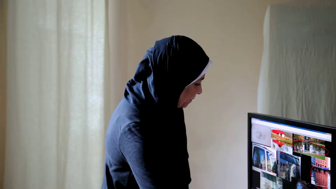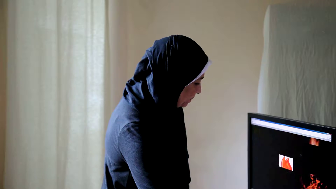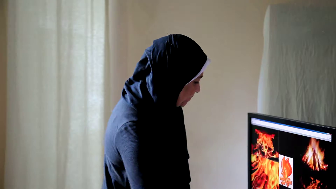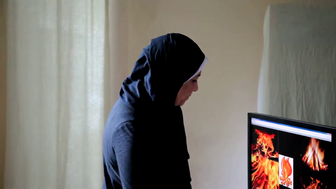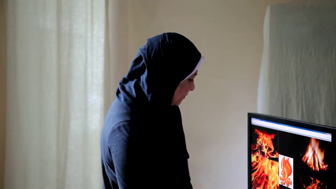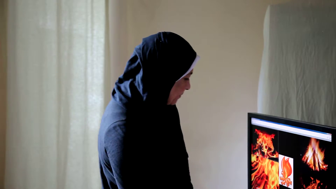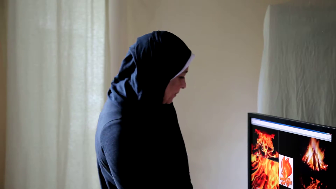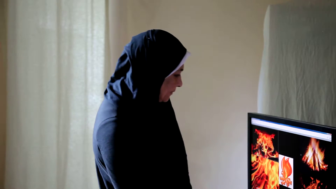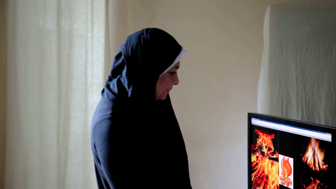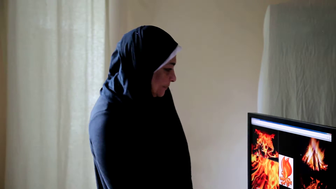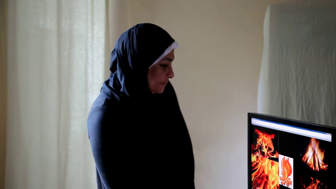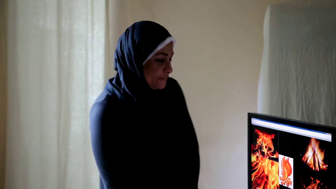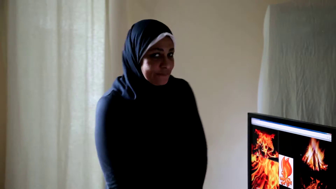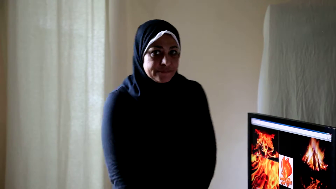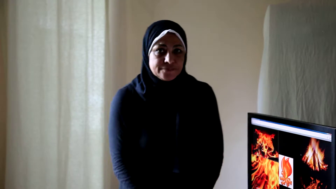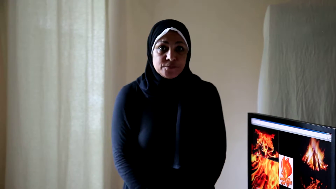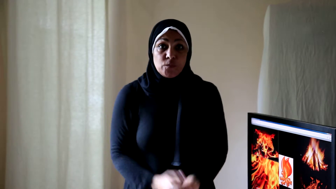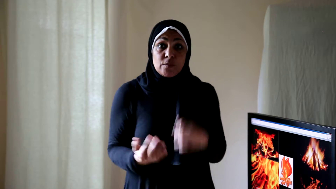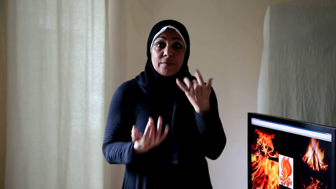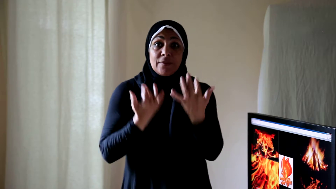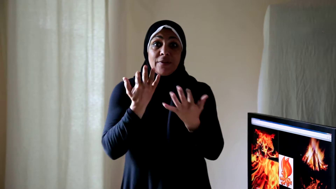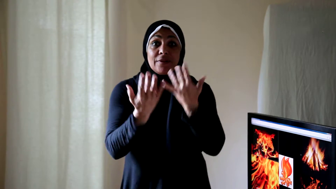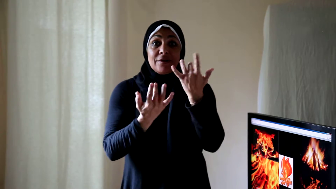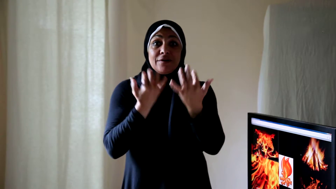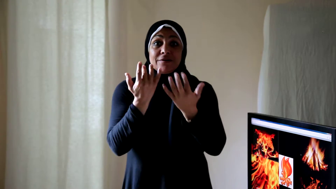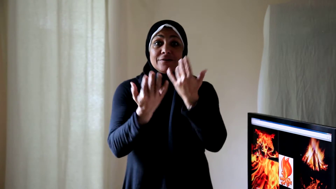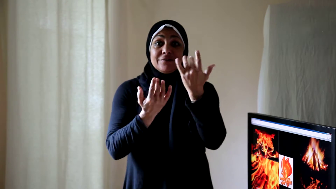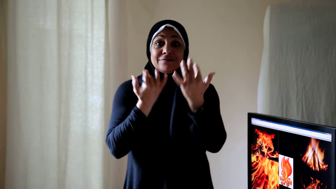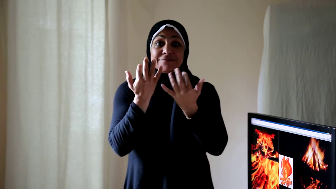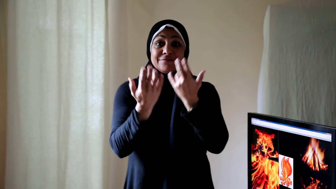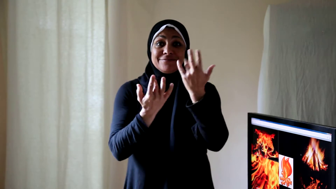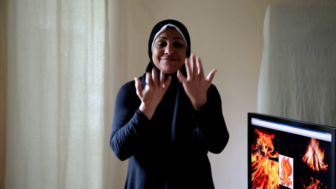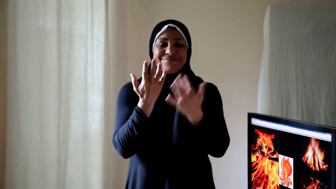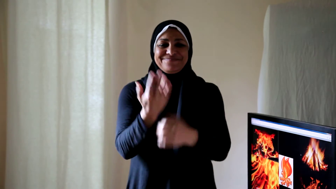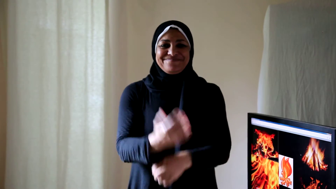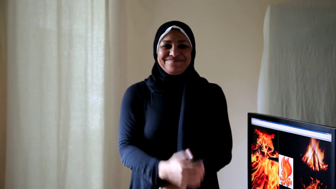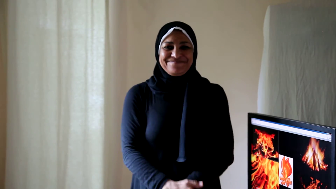fire